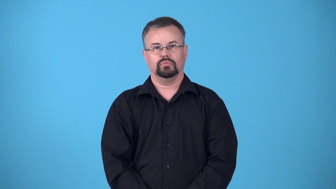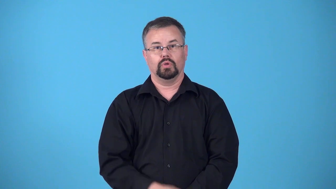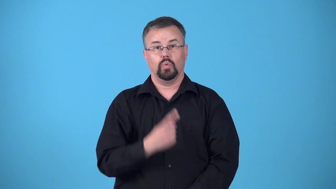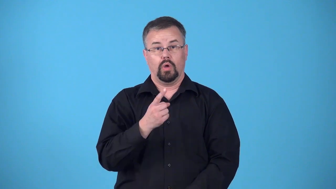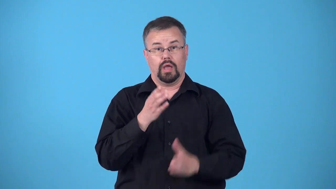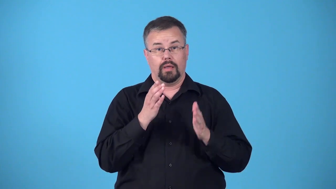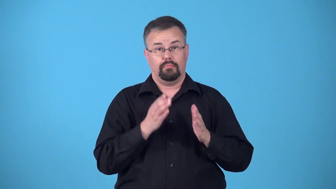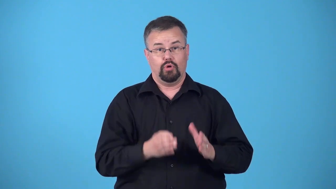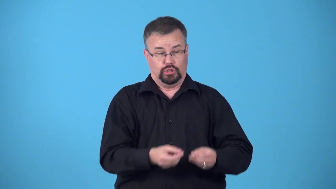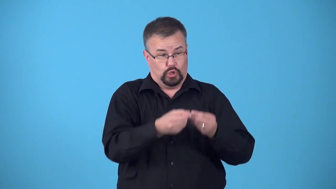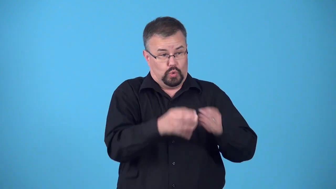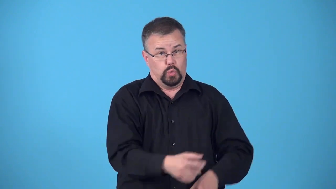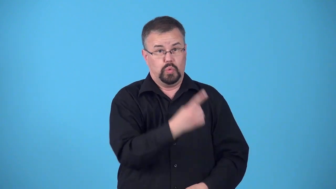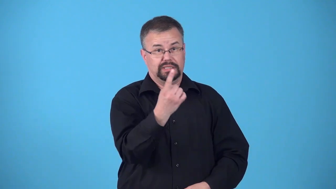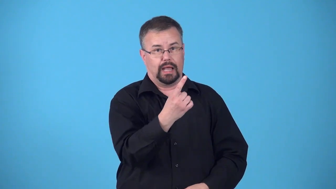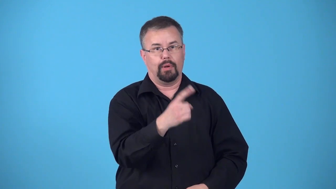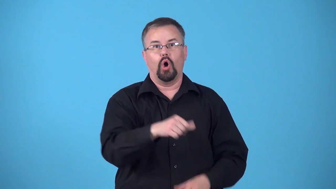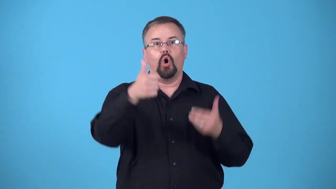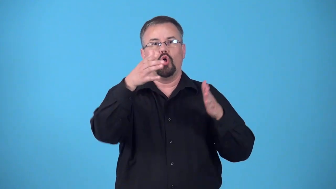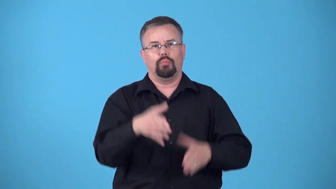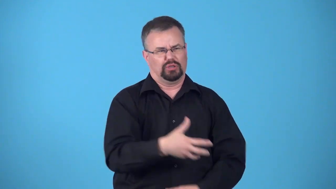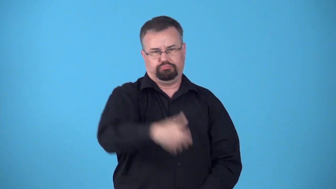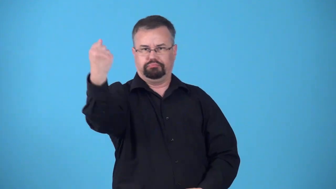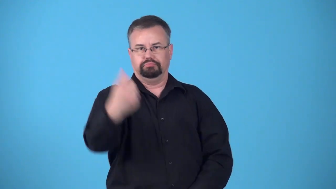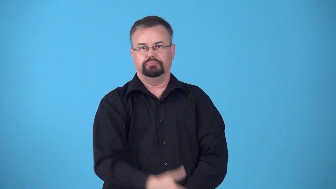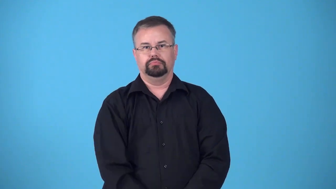one man's loss is another man's gain